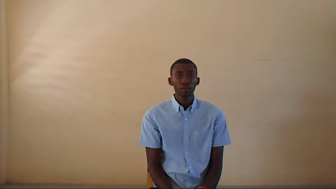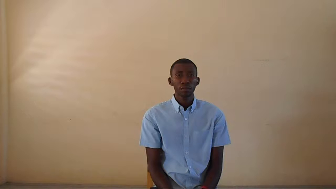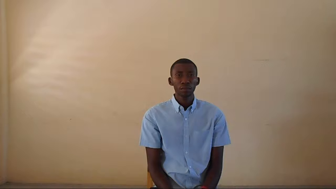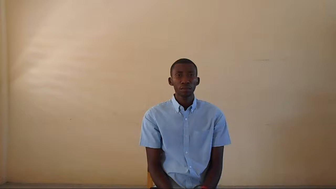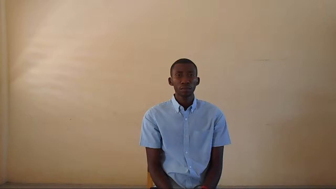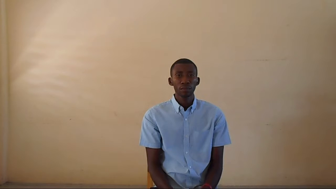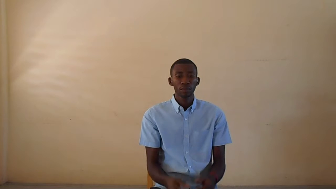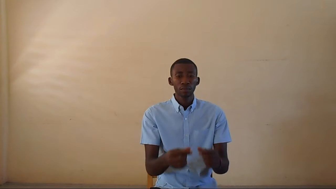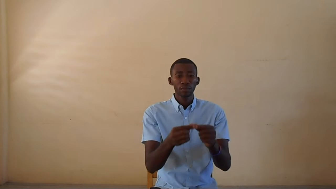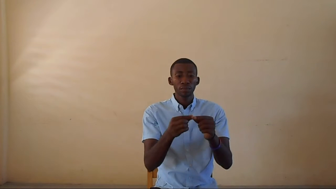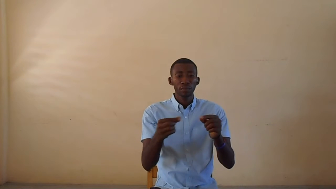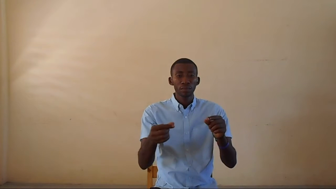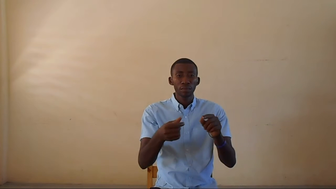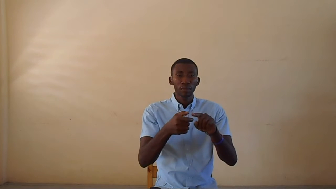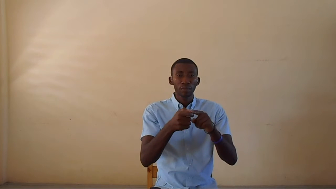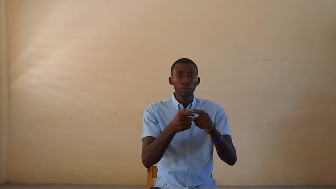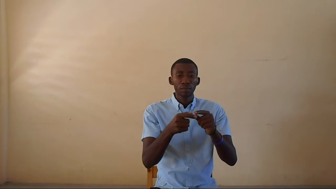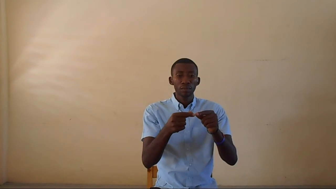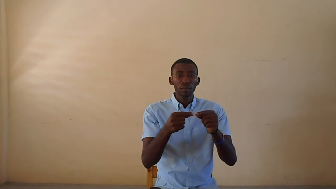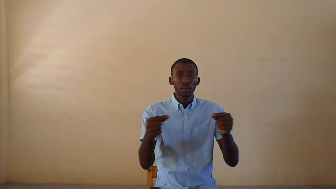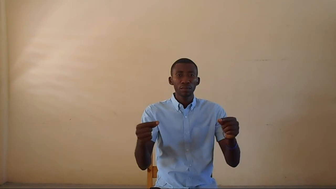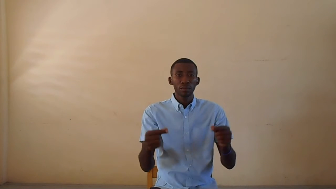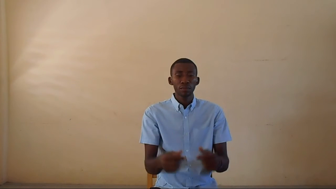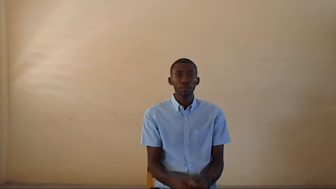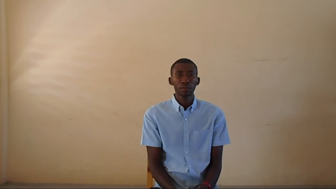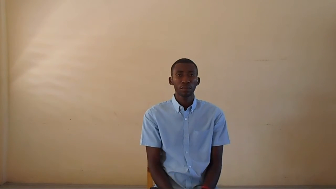greenbeans